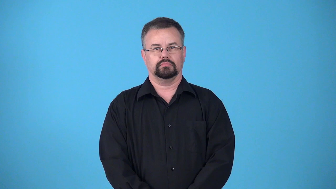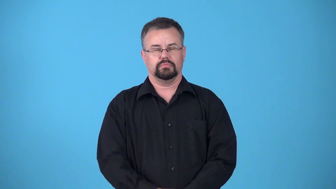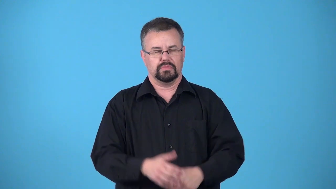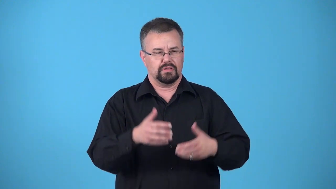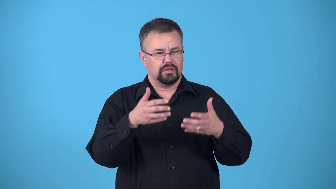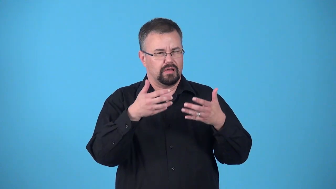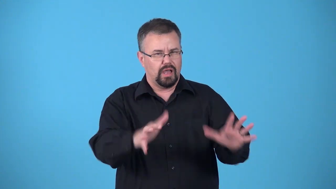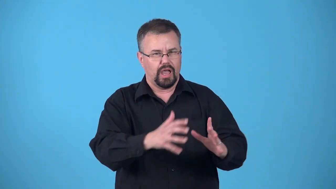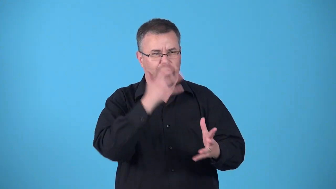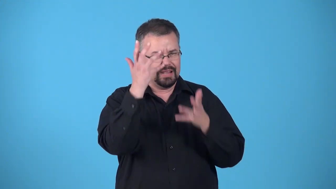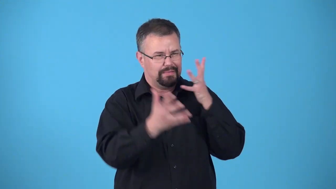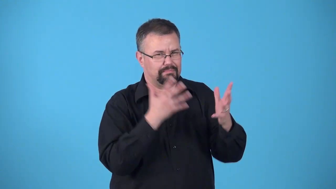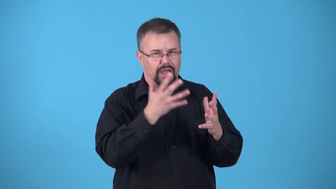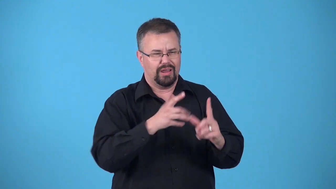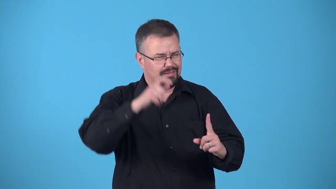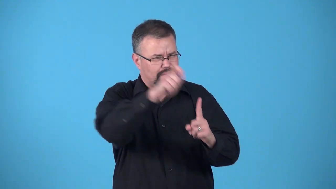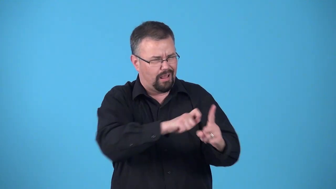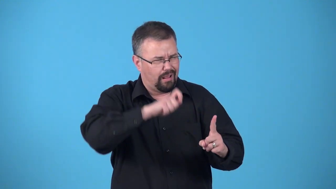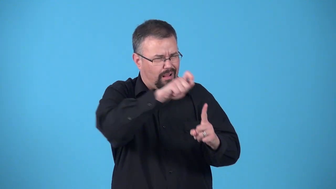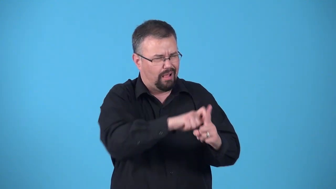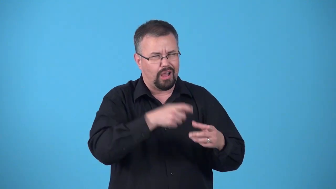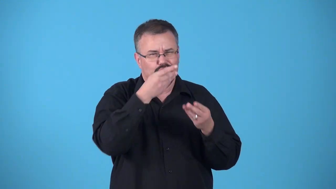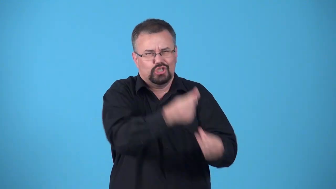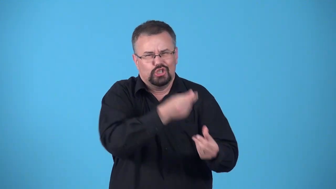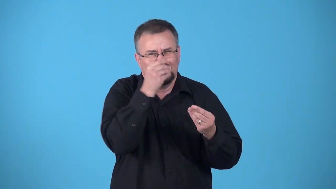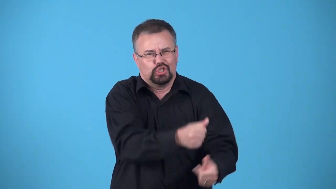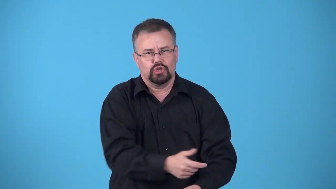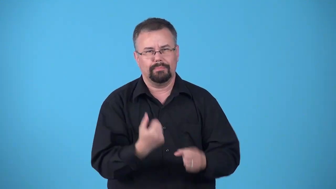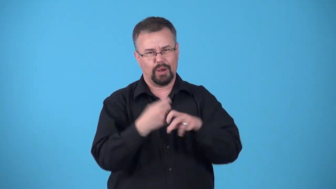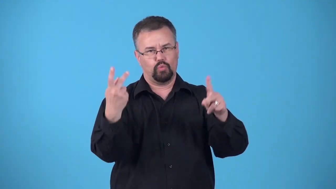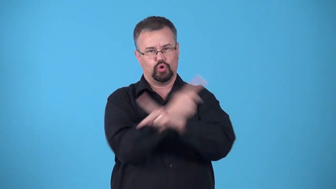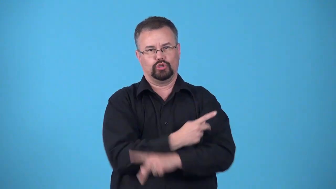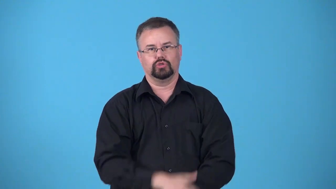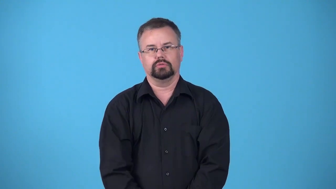rub your nose in it,rub your face in it